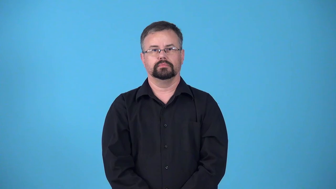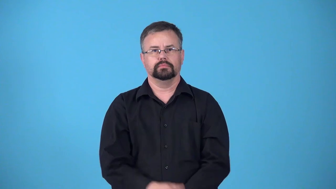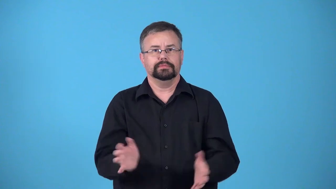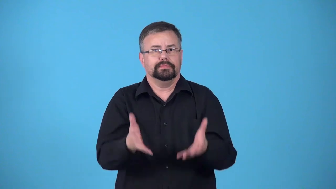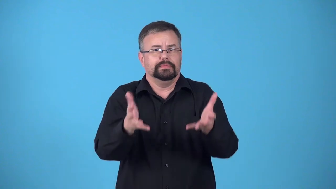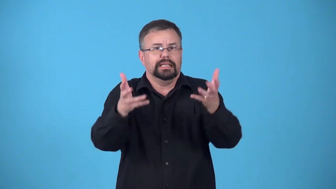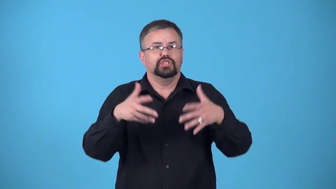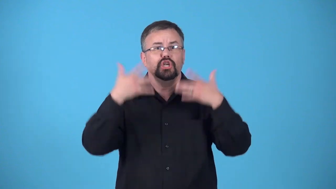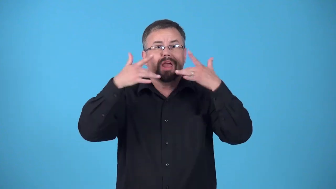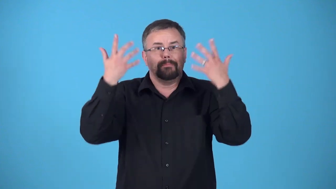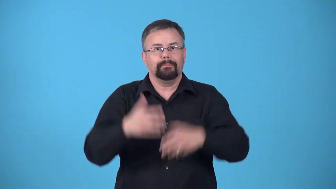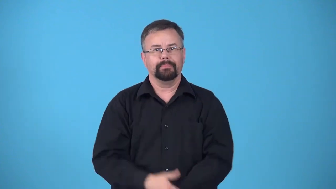cheer, cheer up-cause to become happy